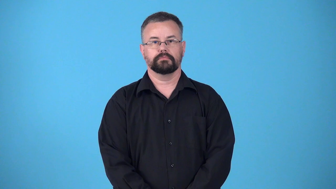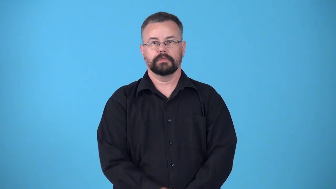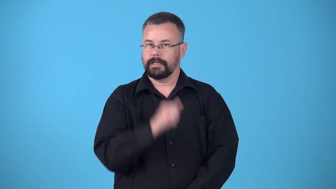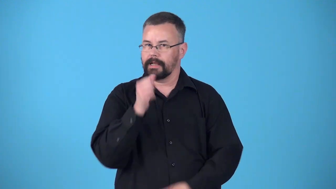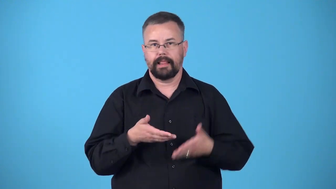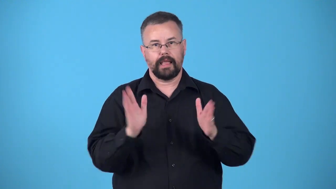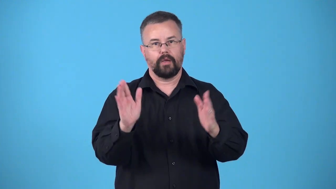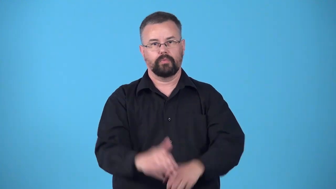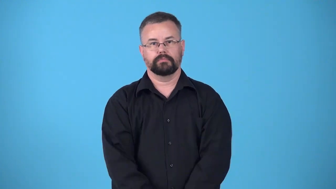disallow,deny